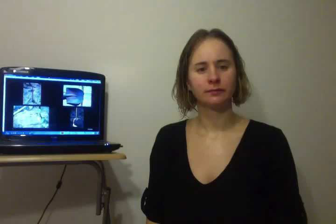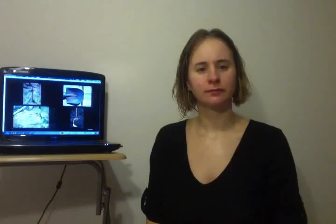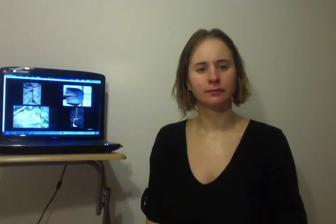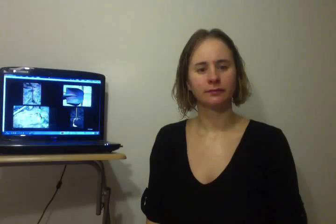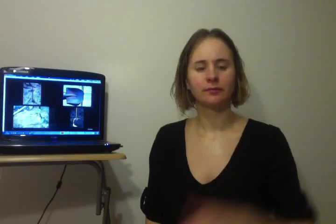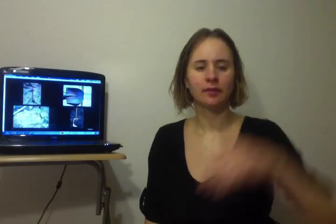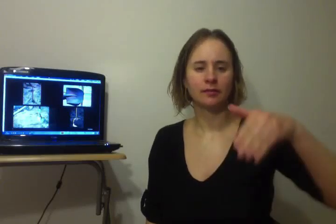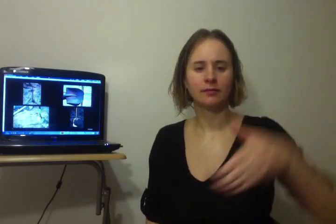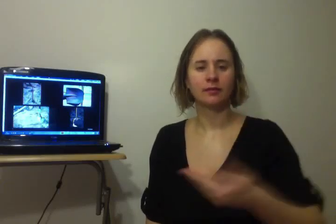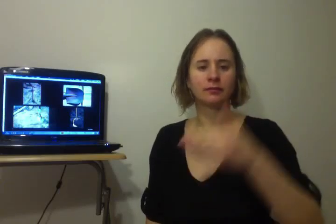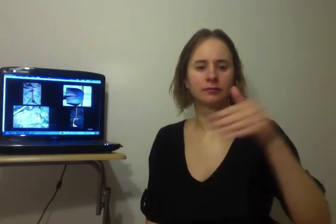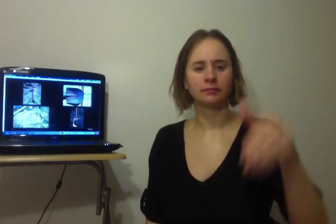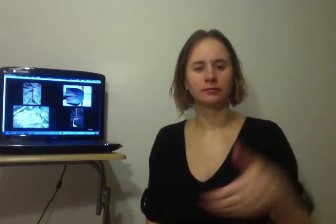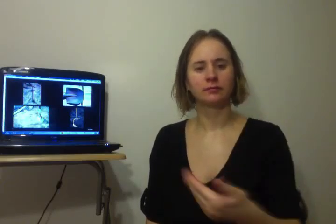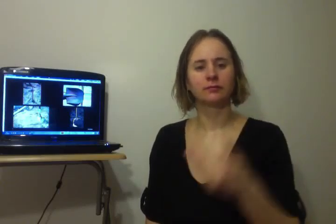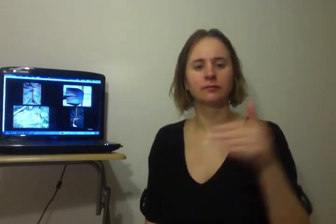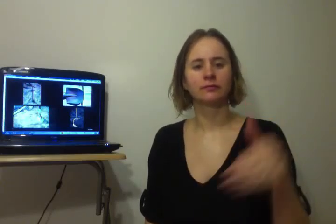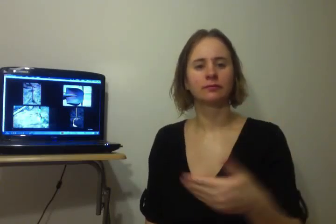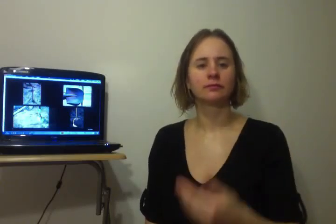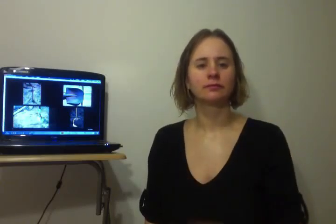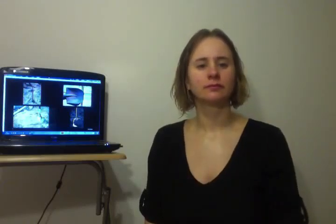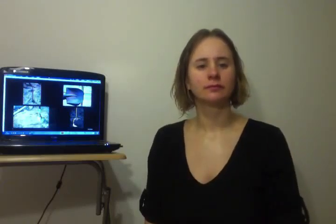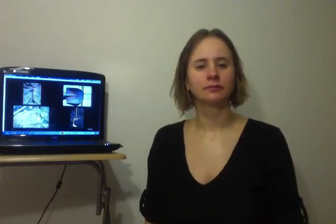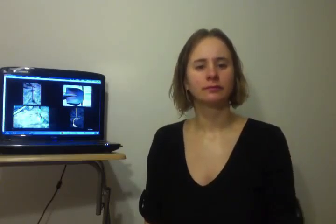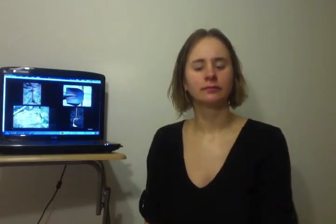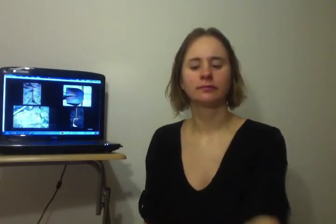shovel